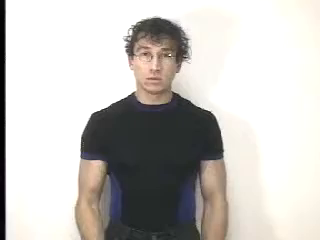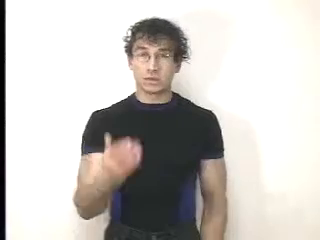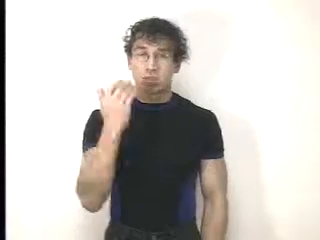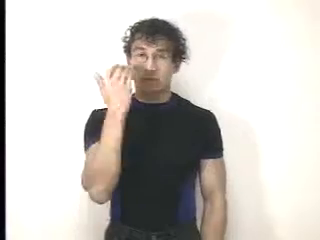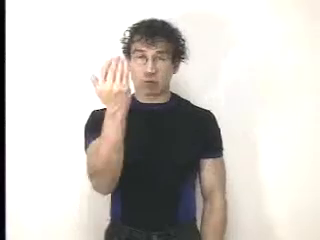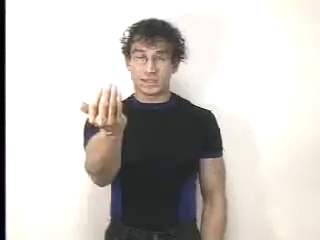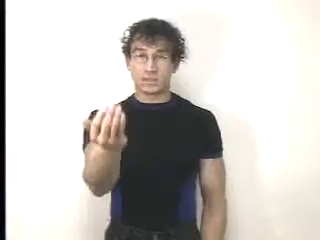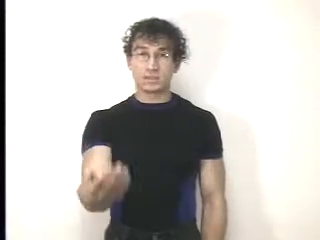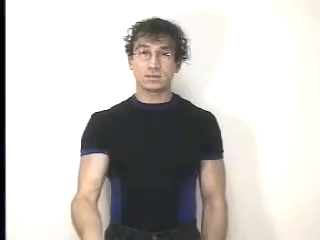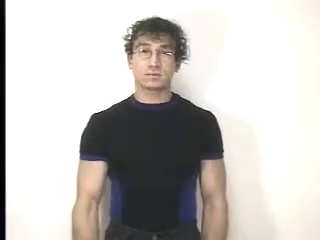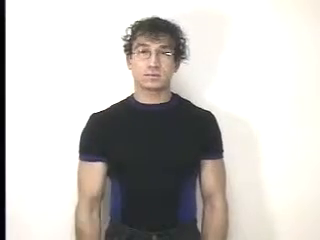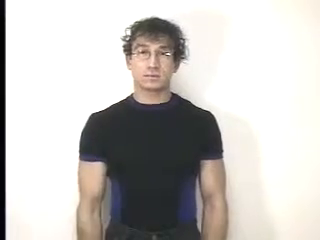your